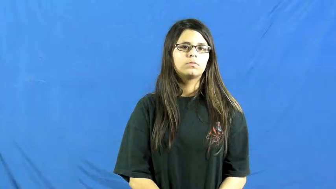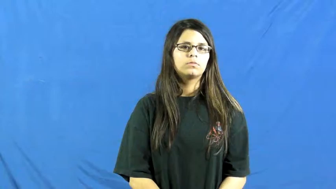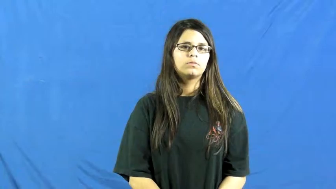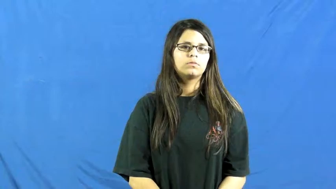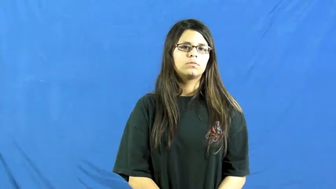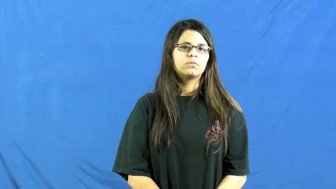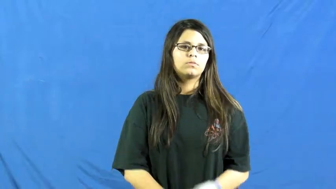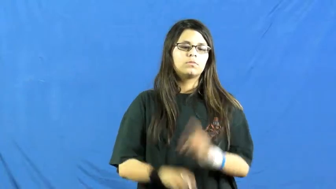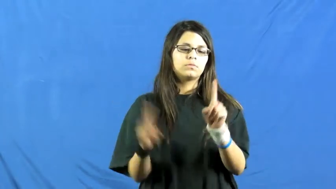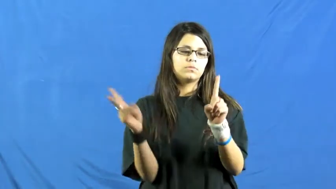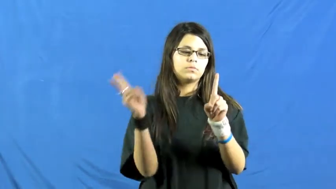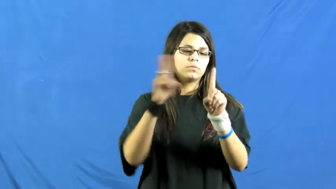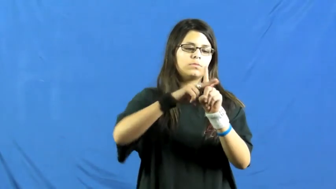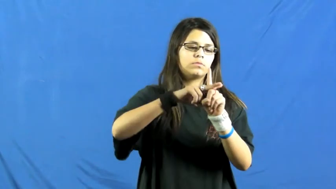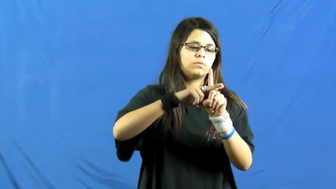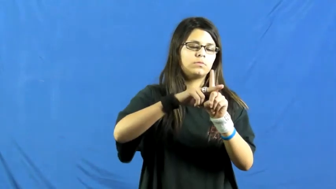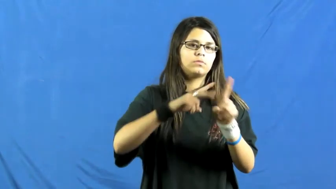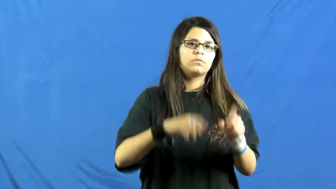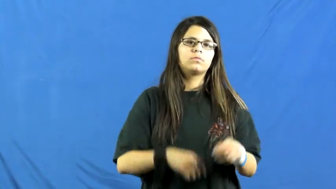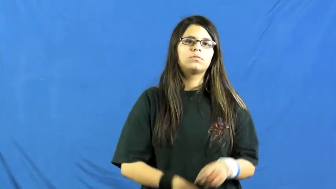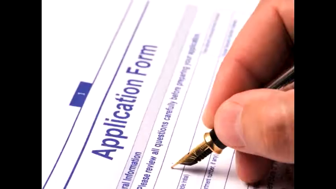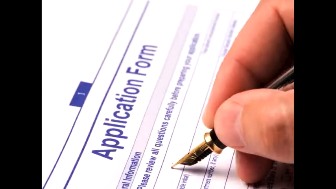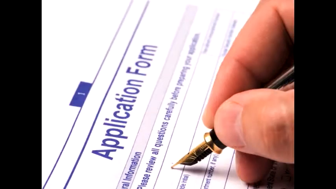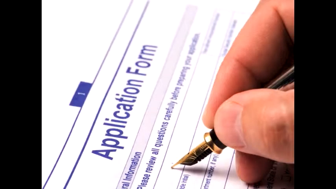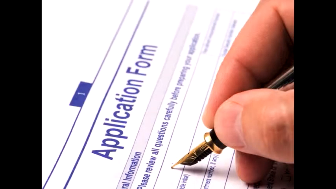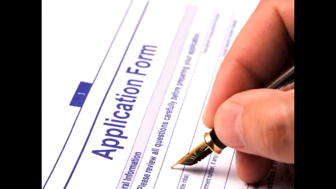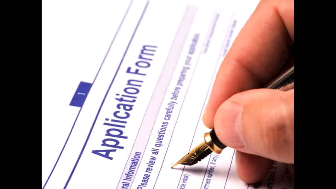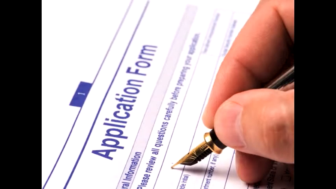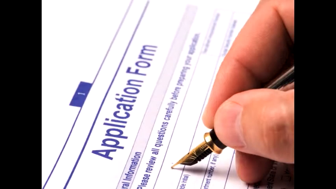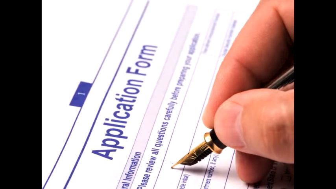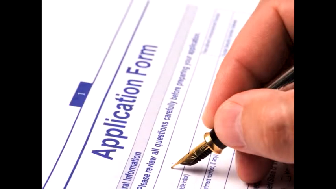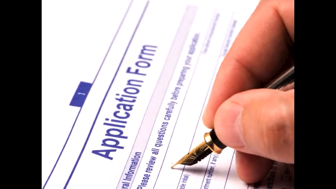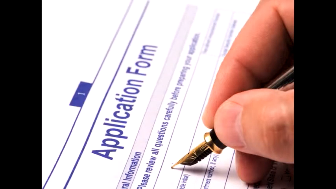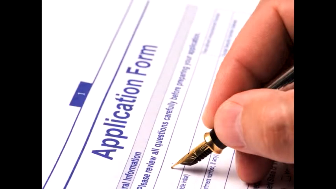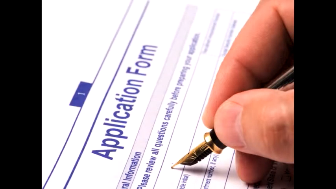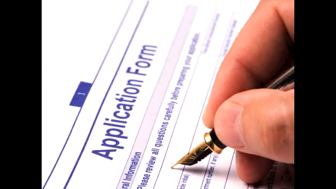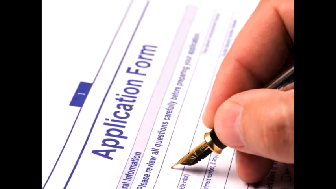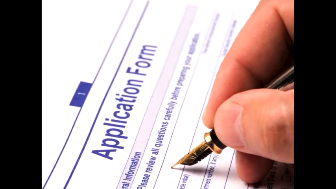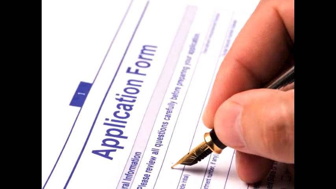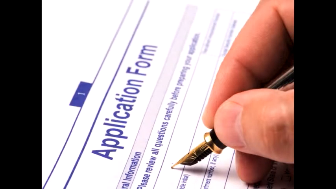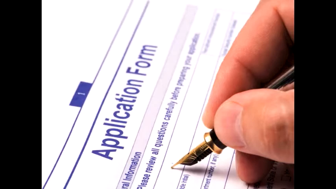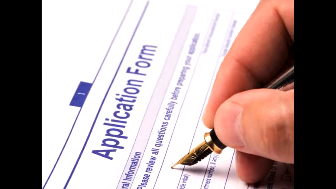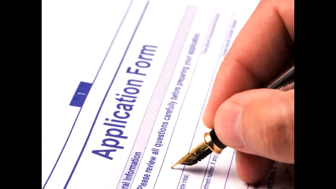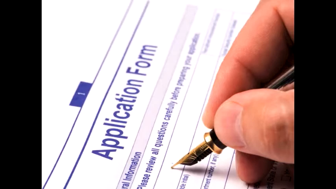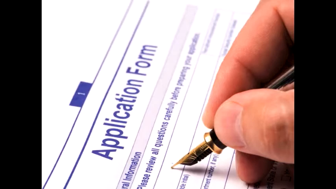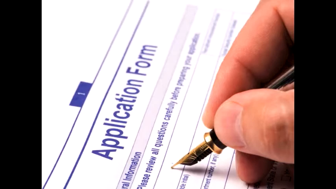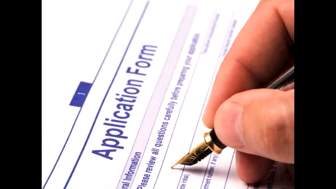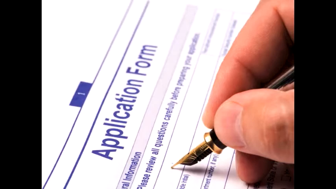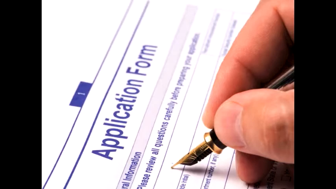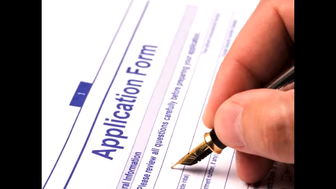file for